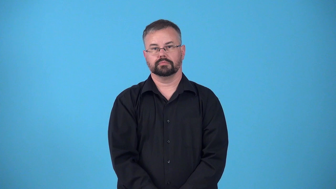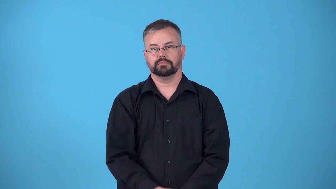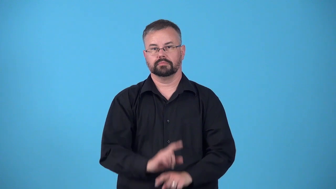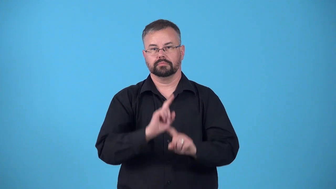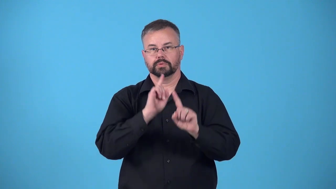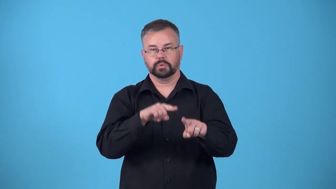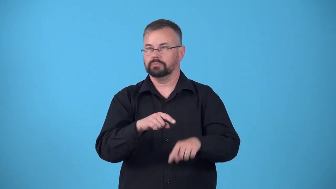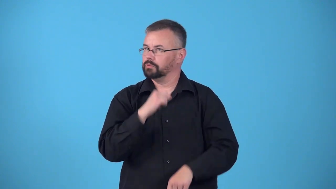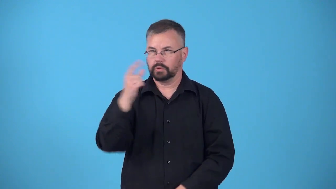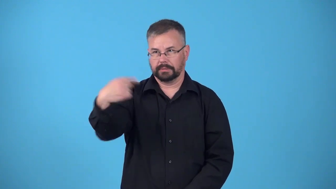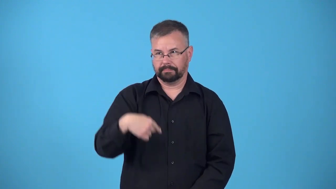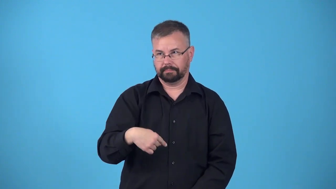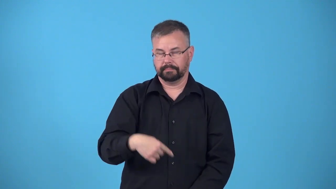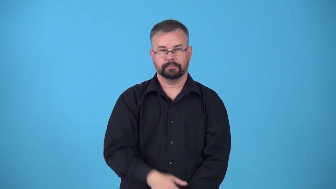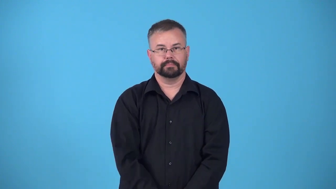wave off